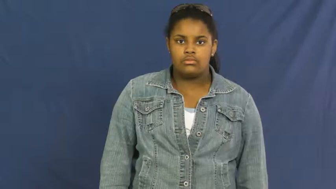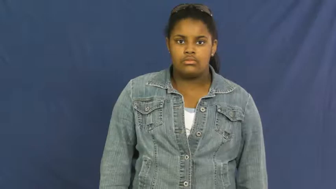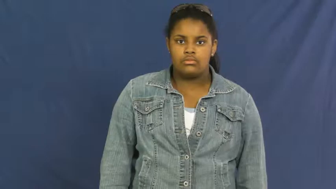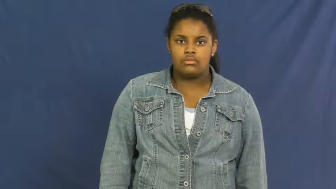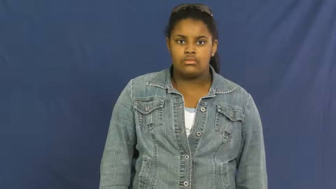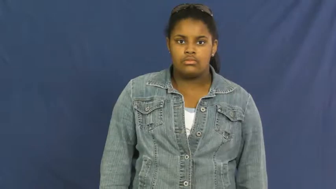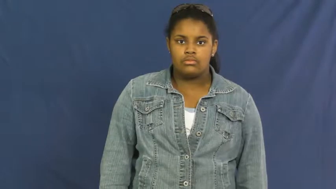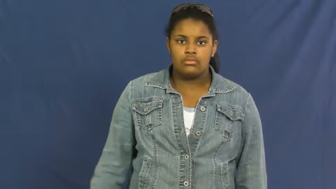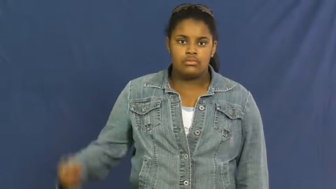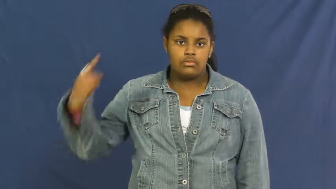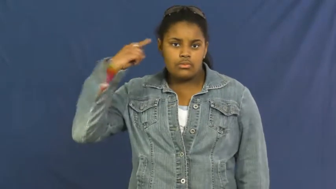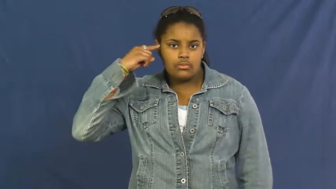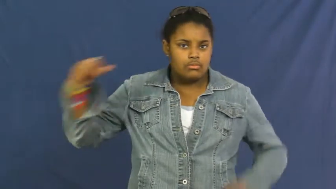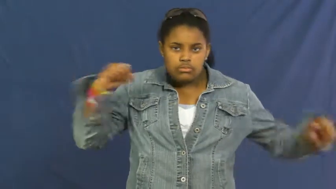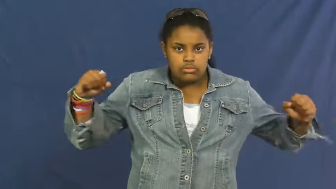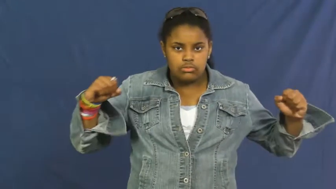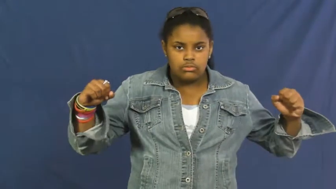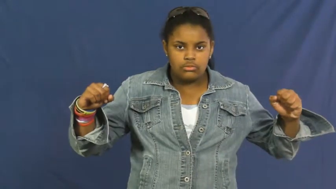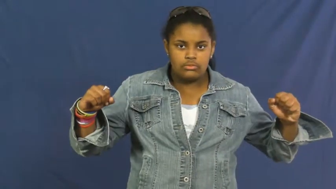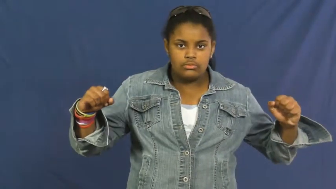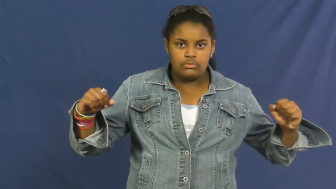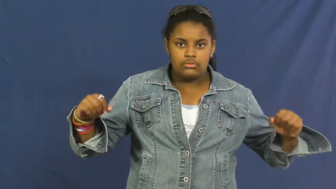thunder